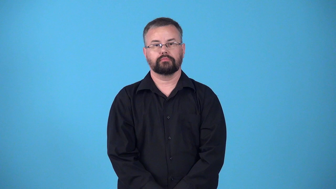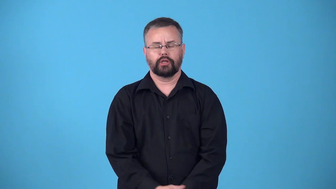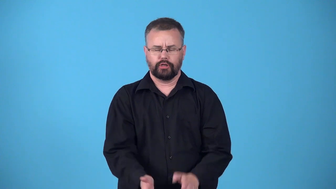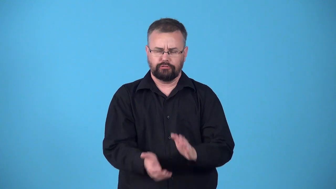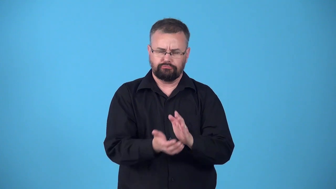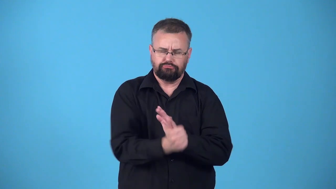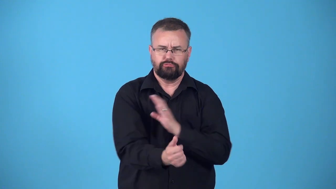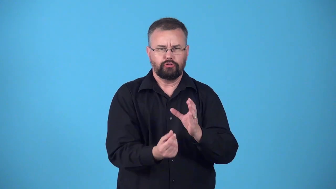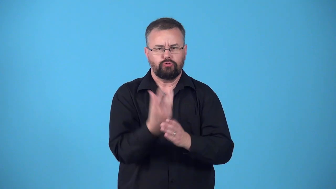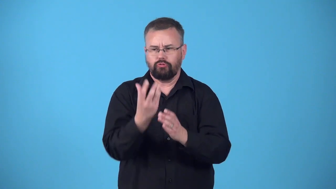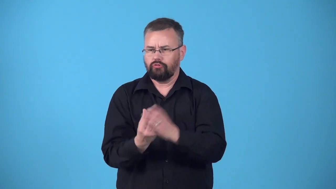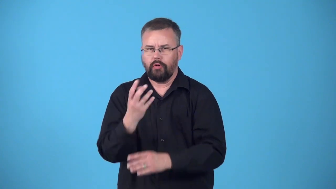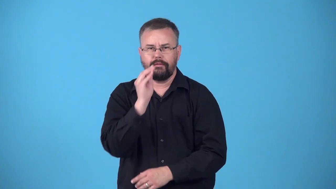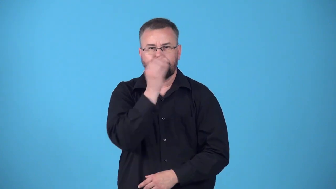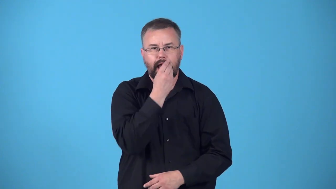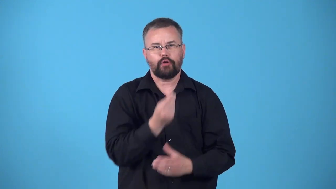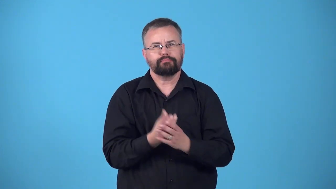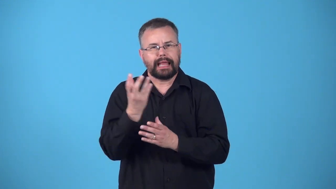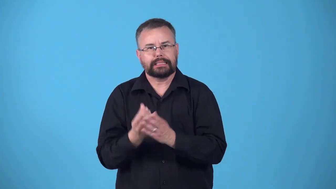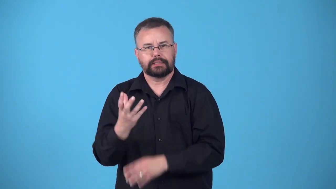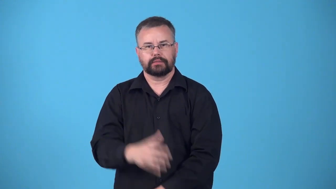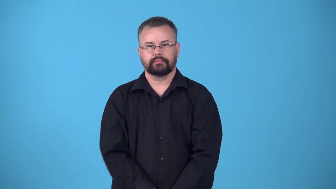green thumb